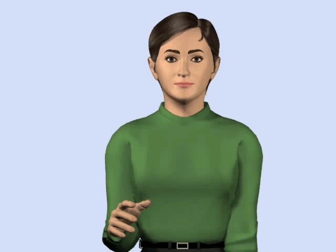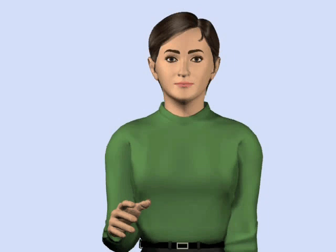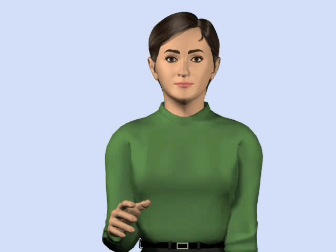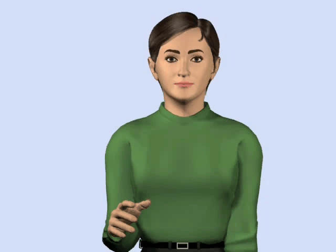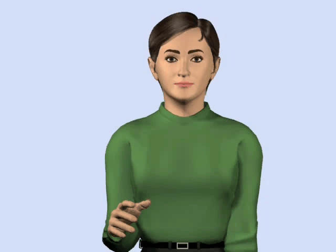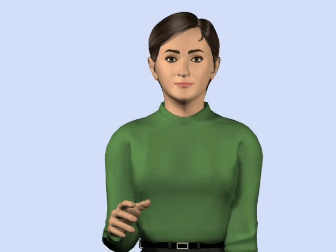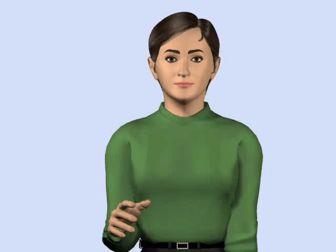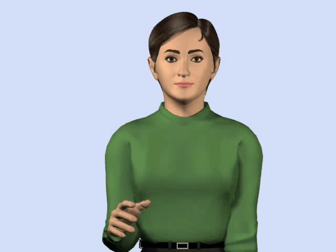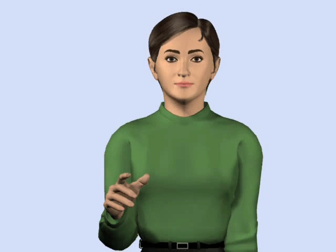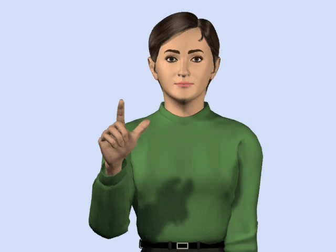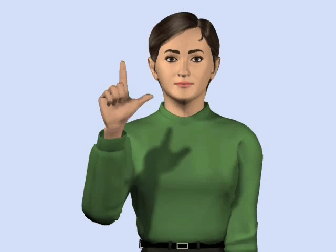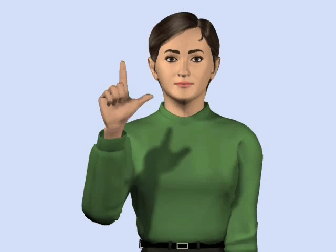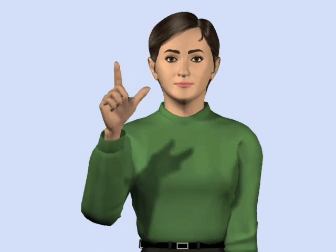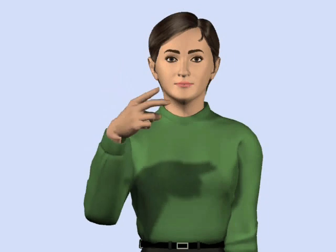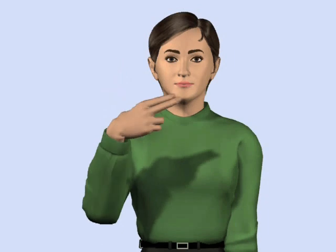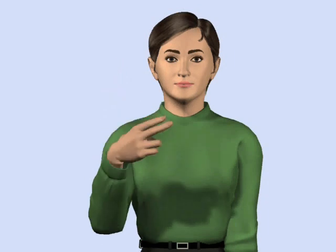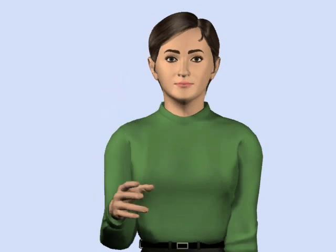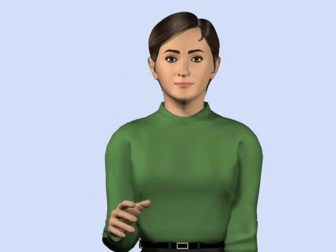Lock Haven,OR